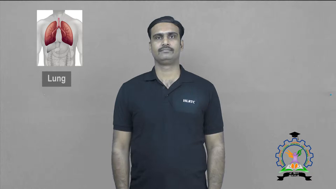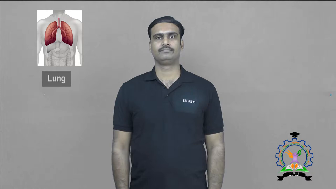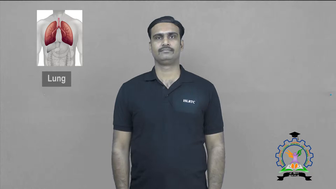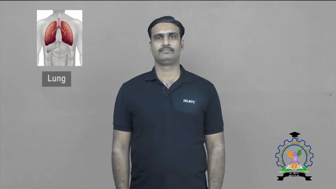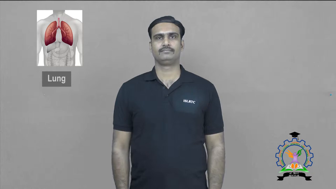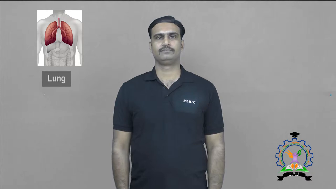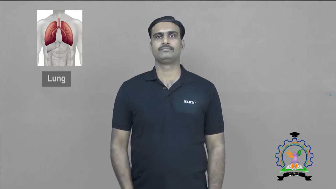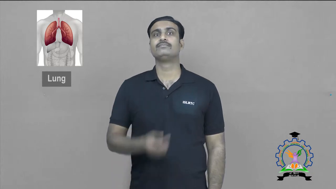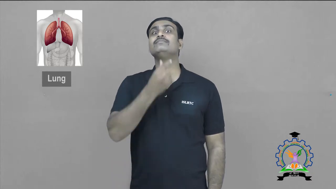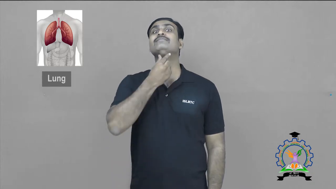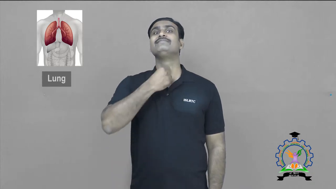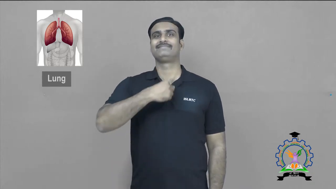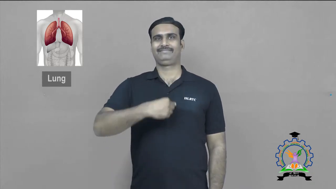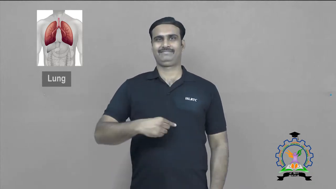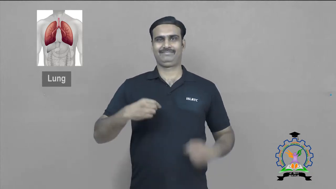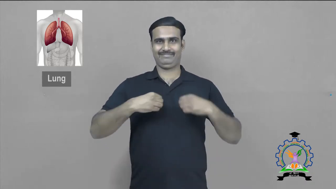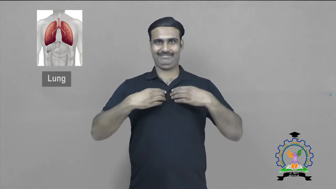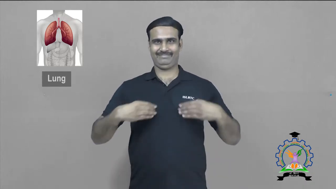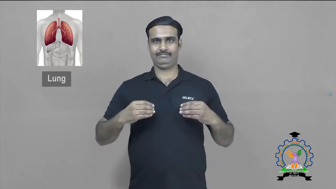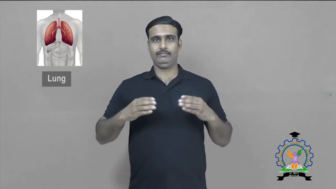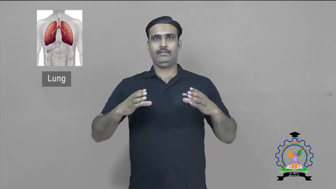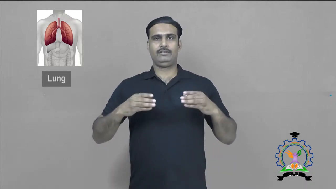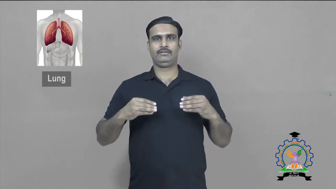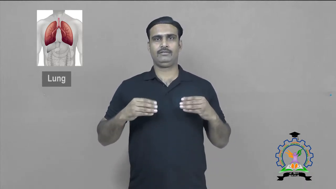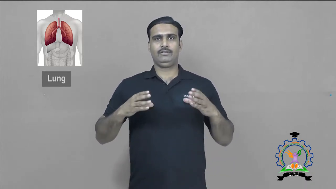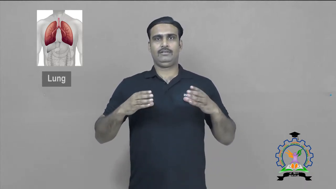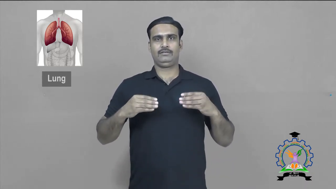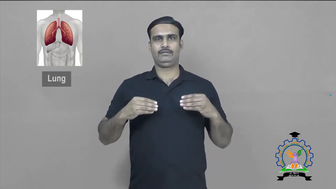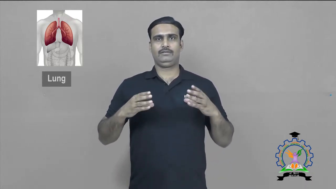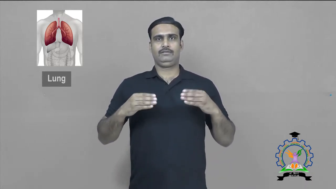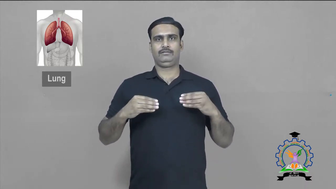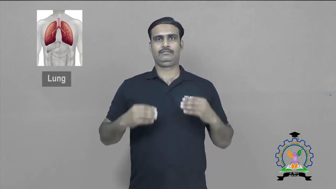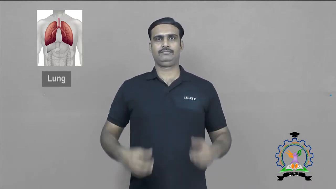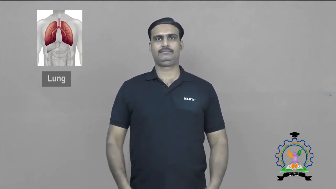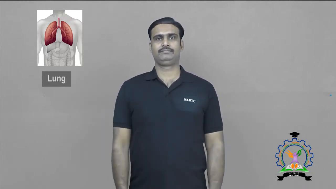Lung